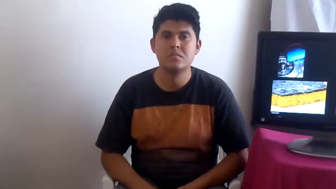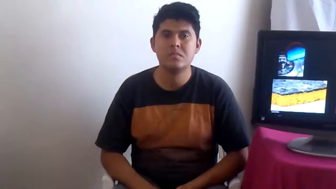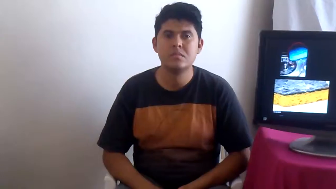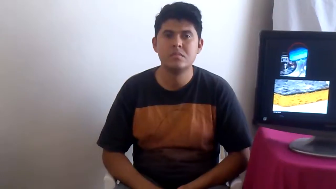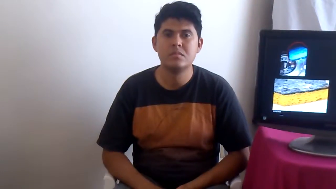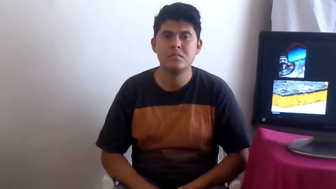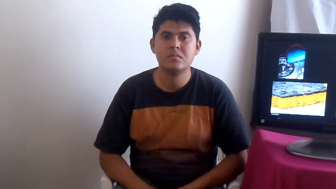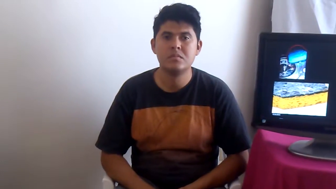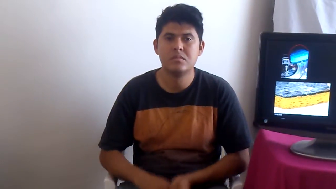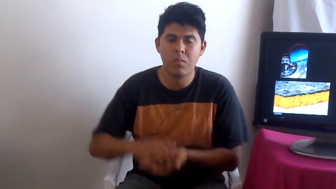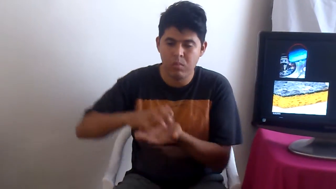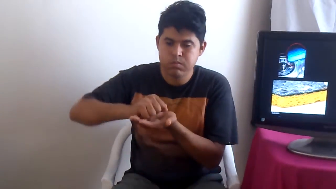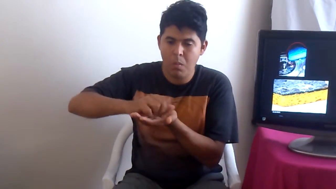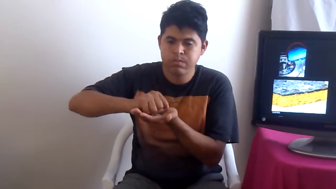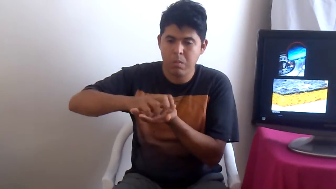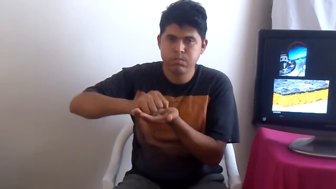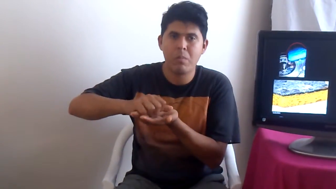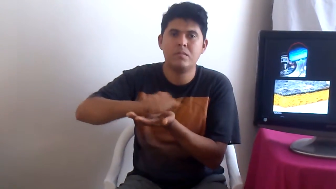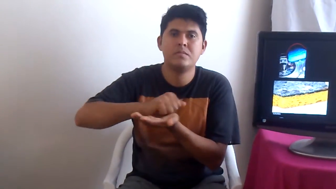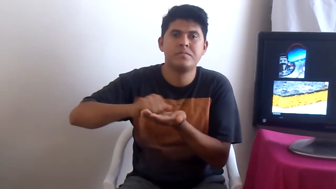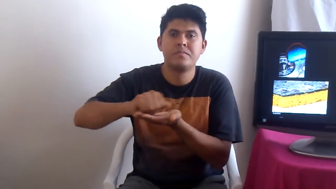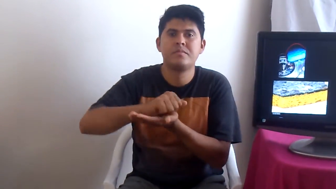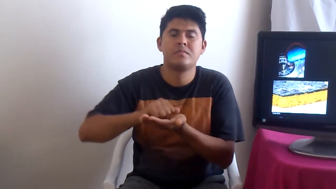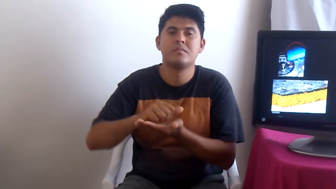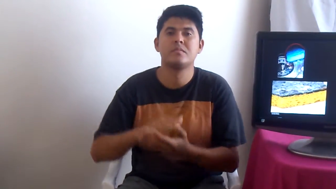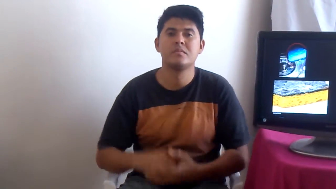sponge